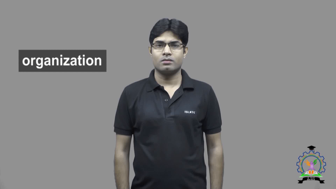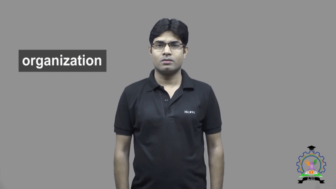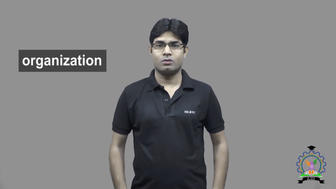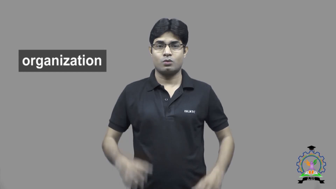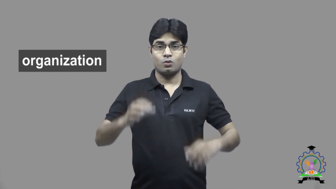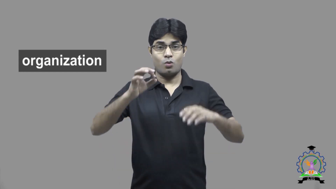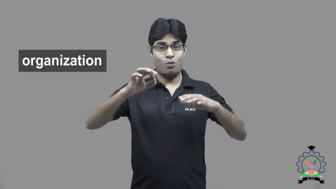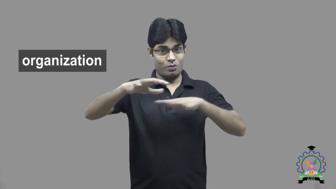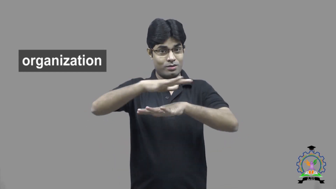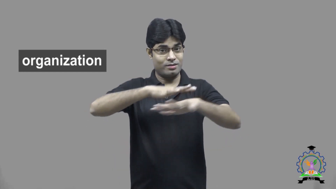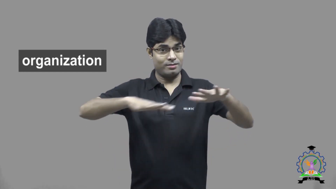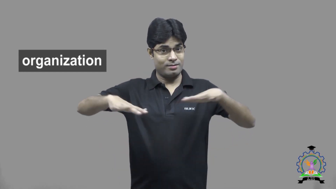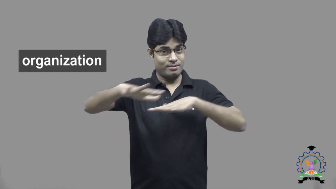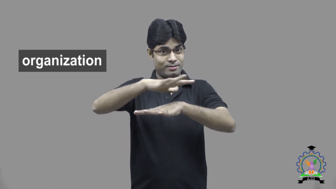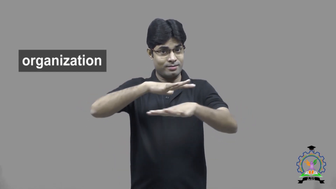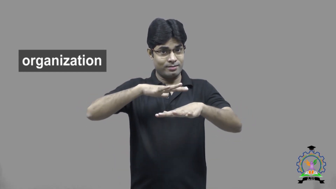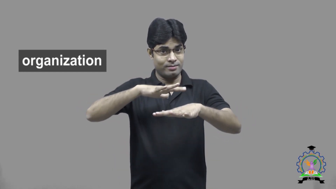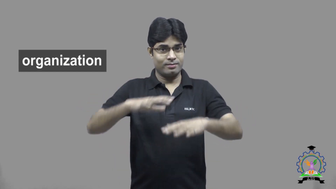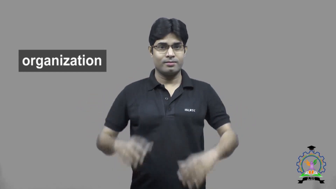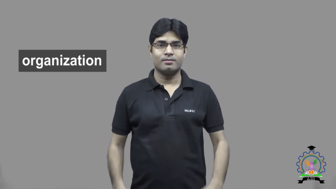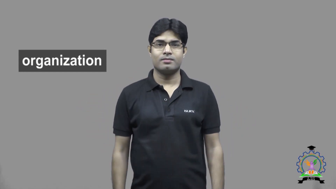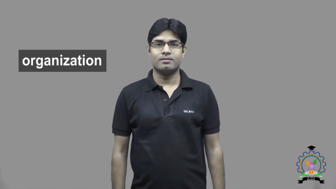organization